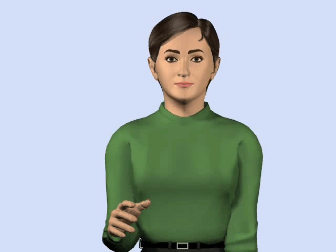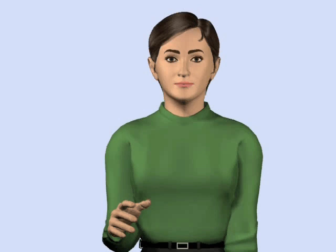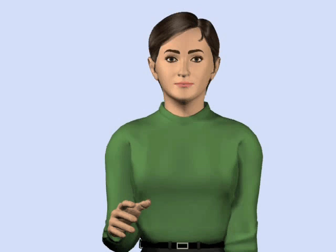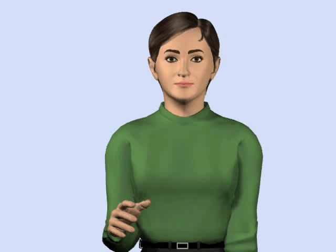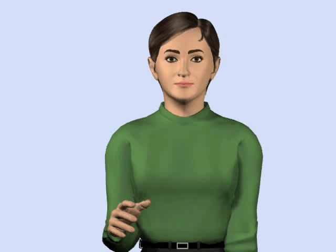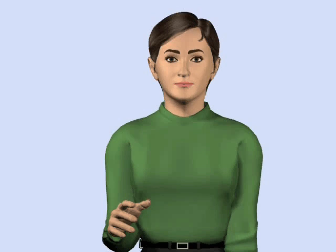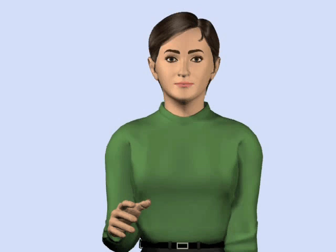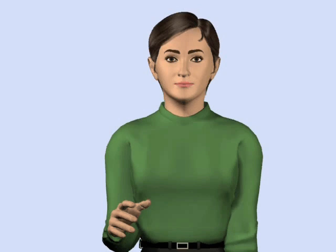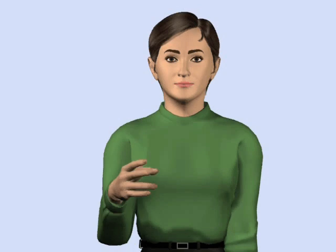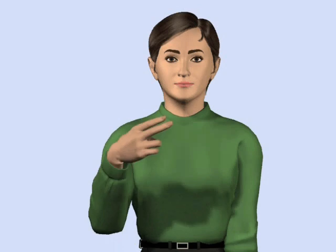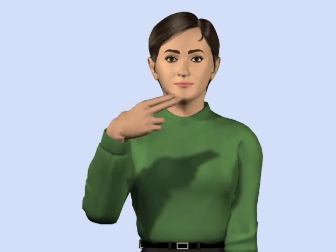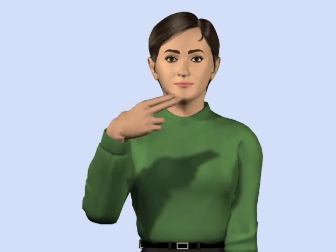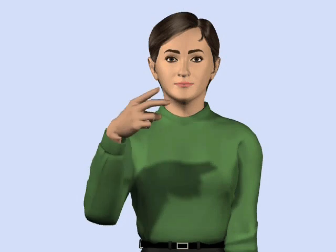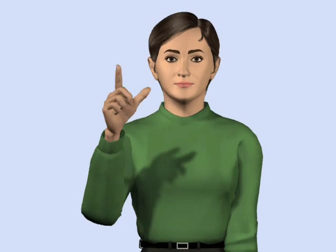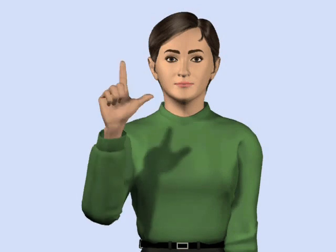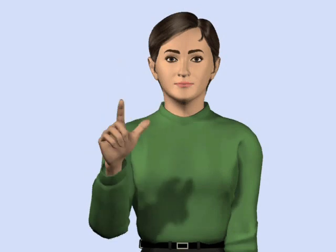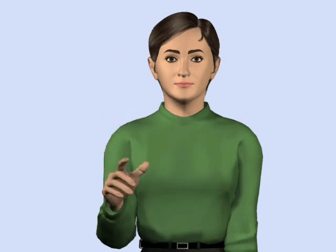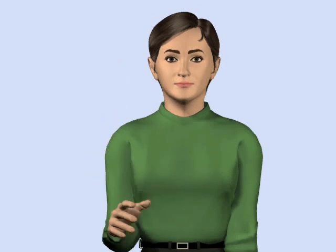Houghton Lake,MI